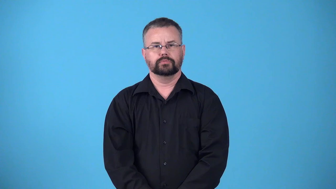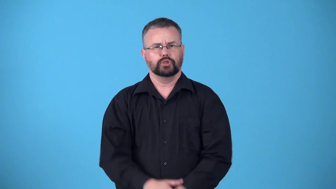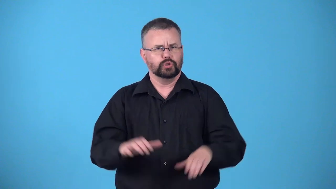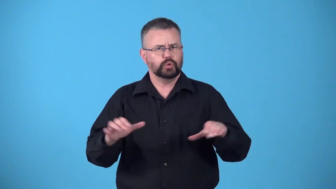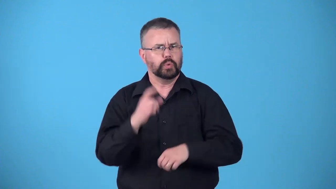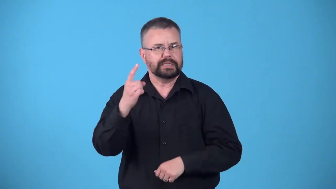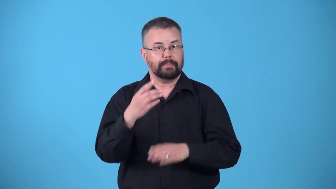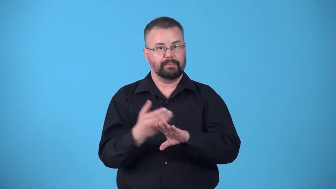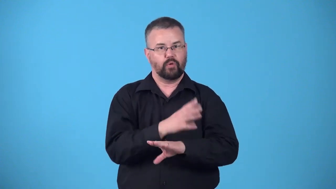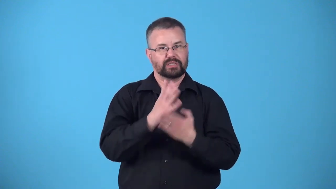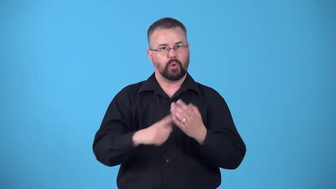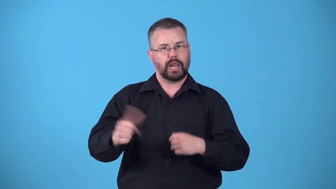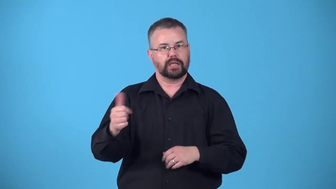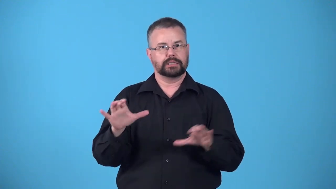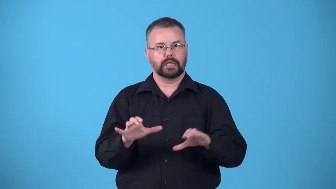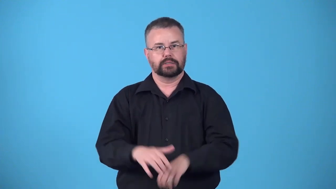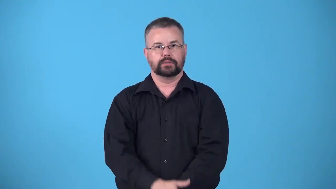beat someone to the draw